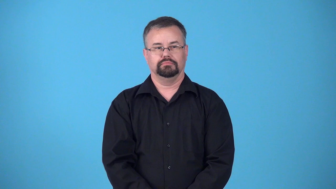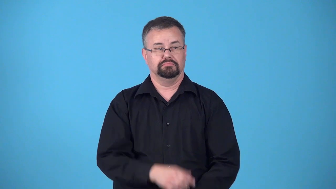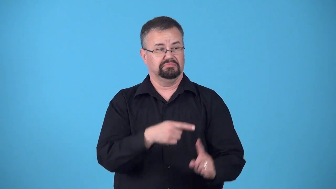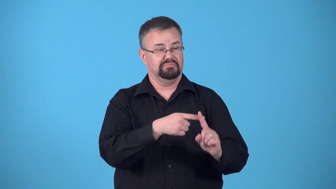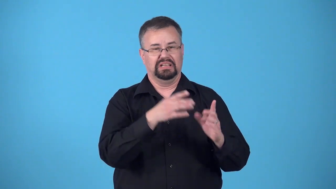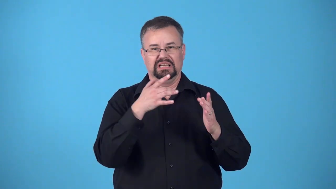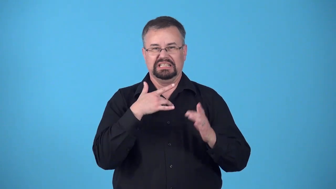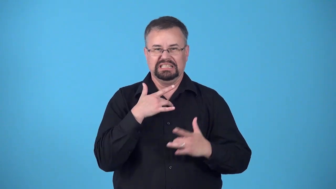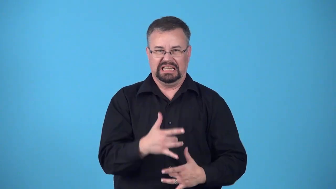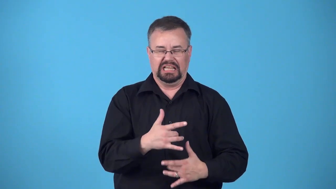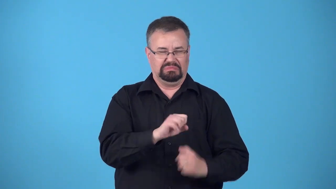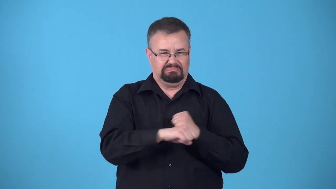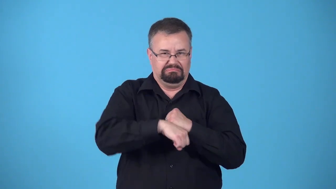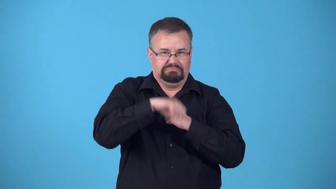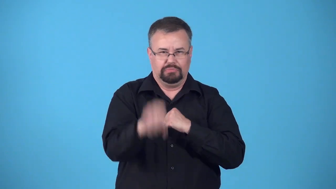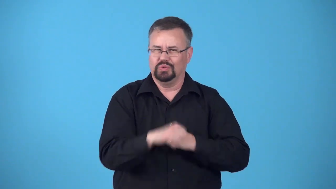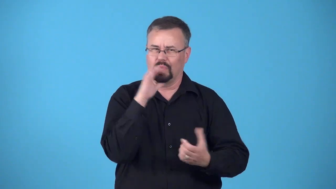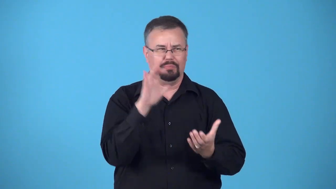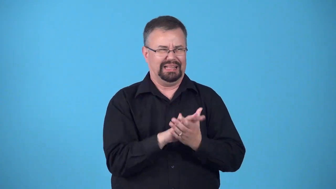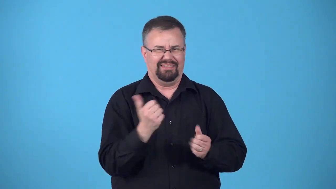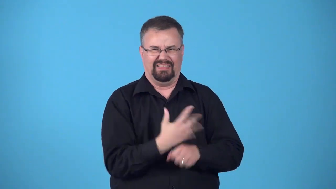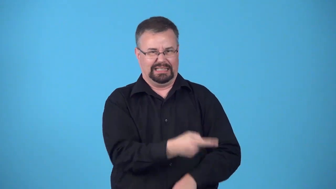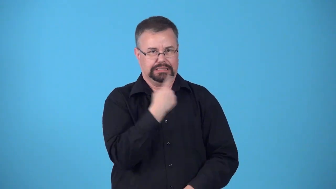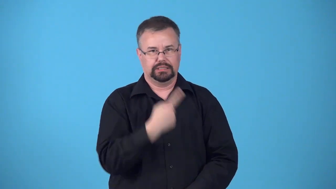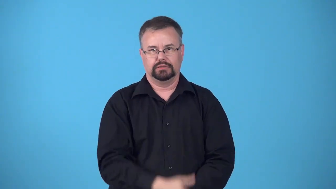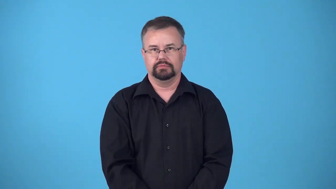take it with a pinch of salt